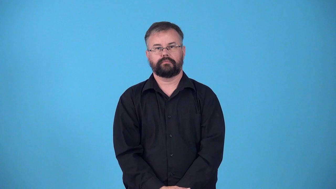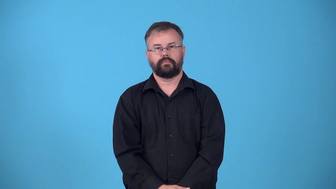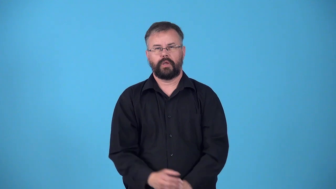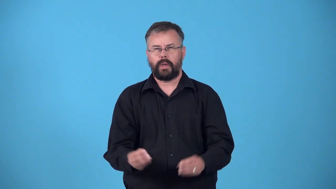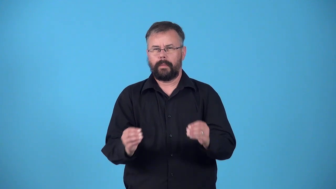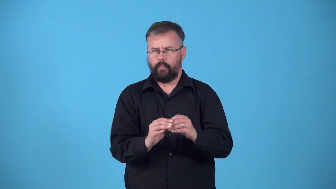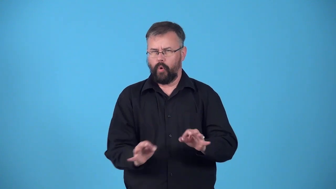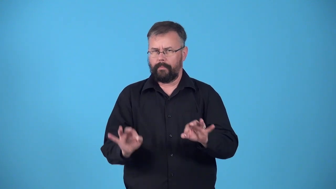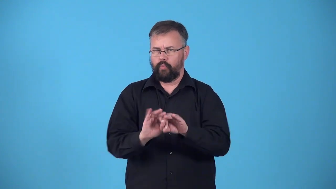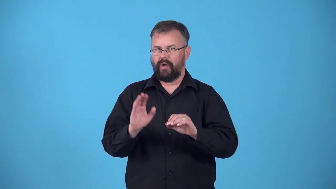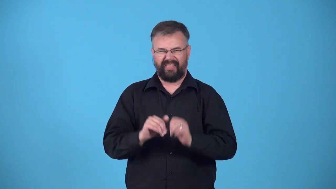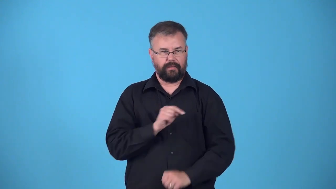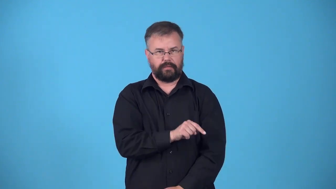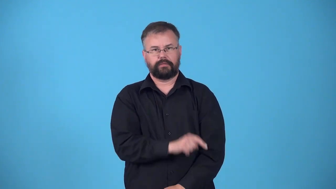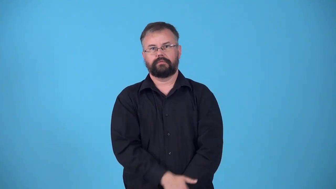precede